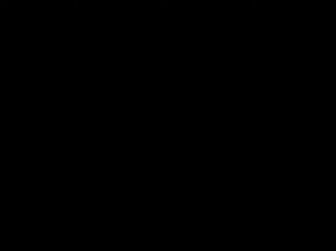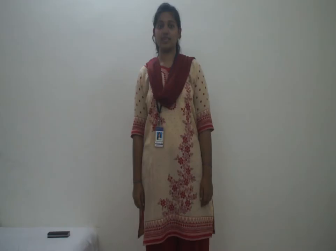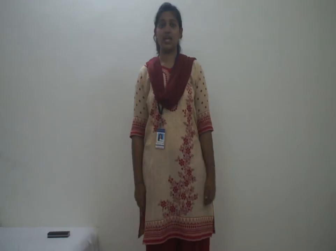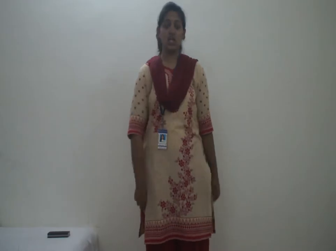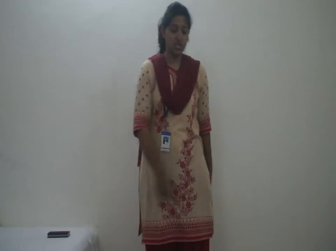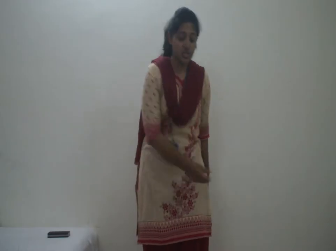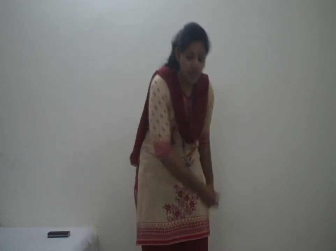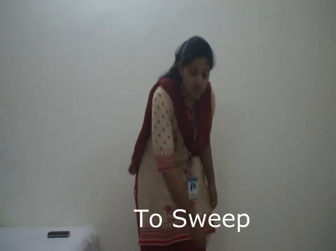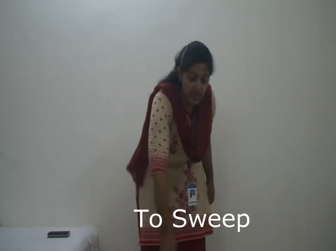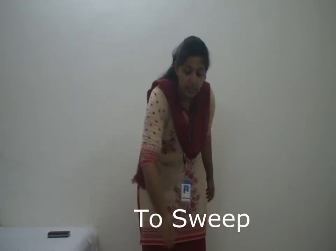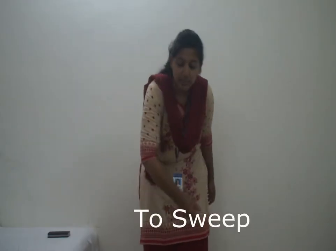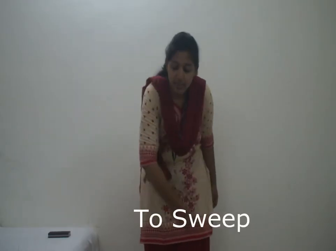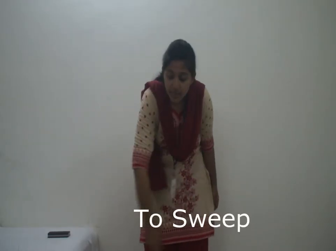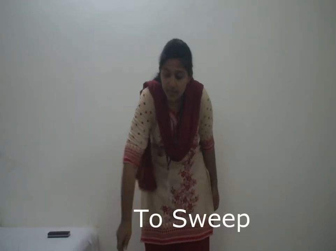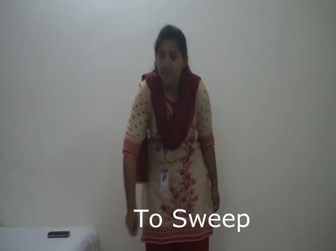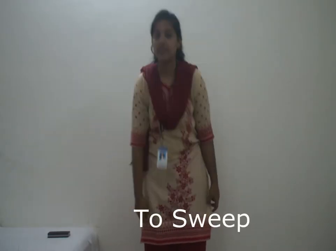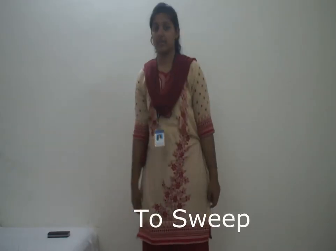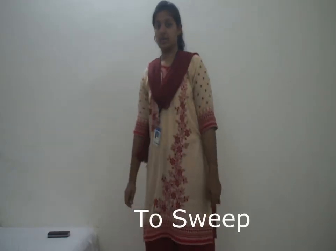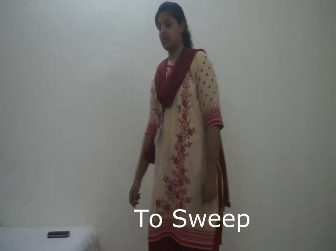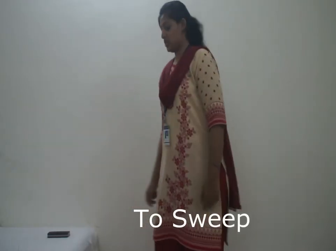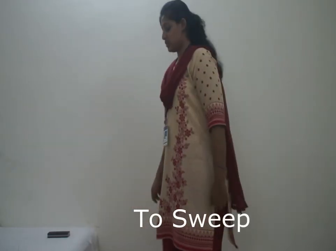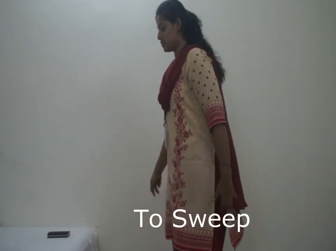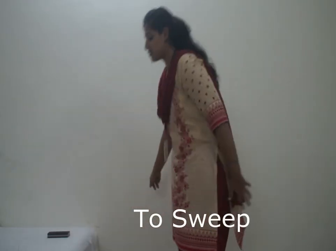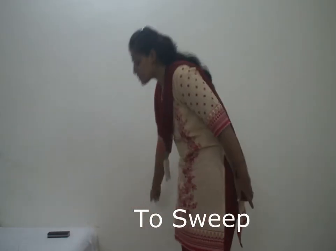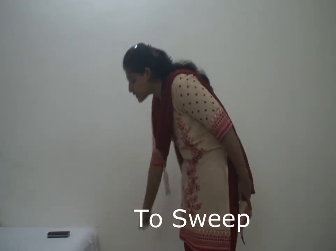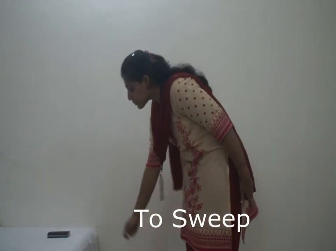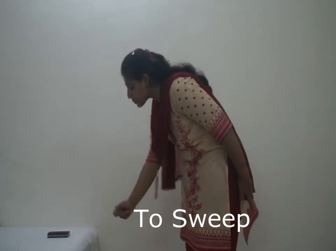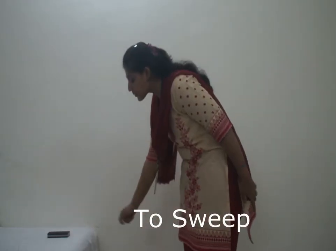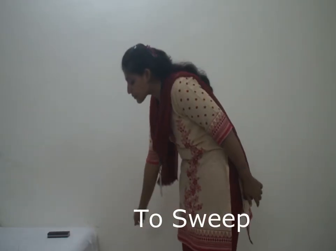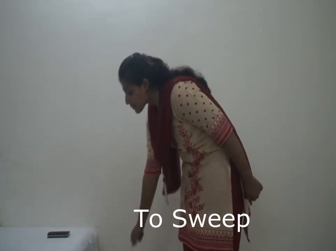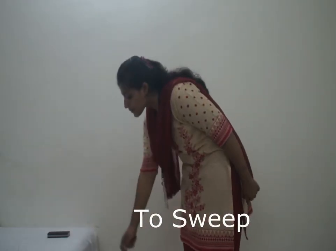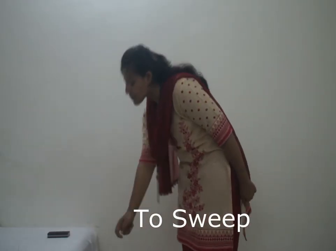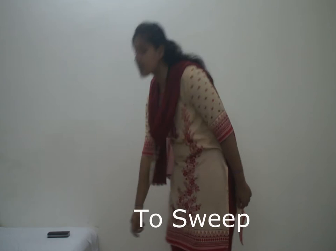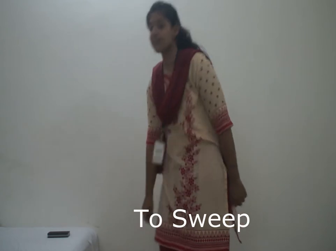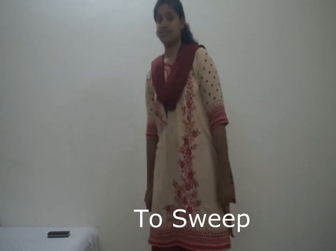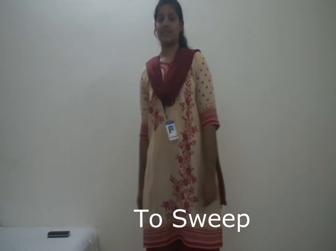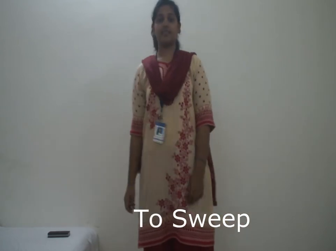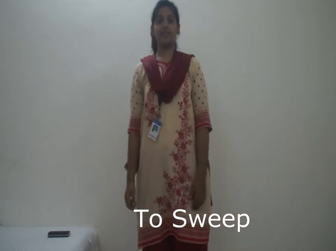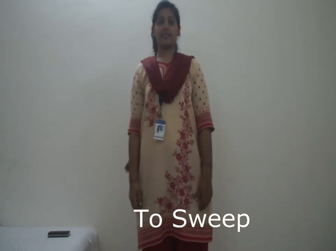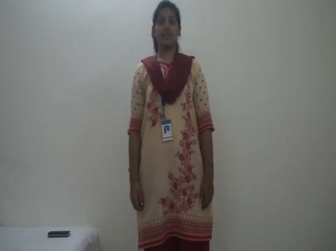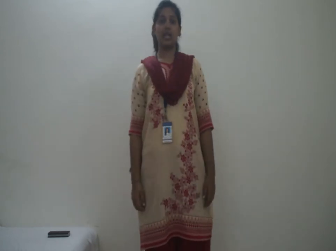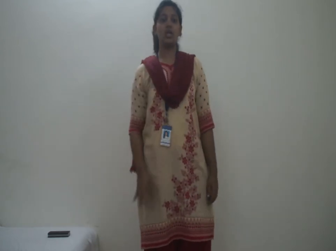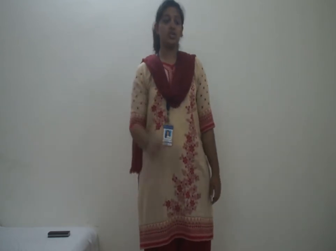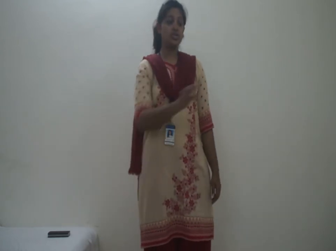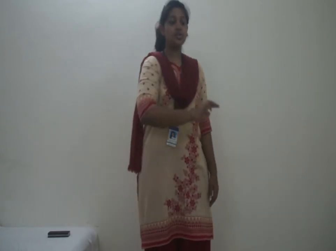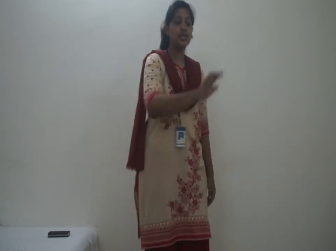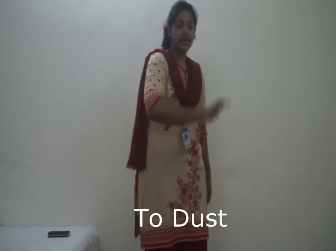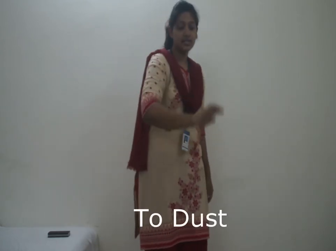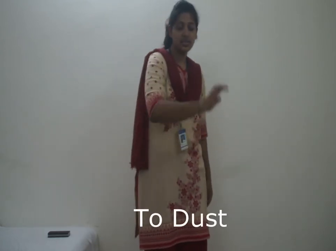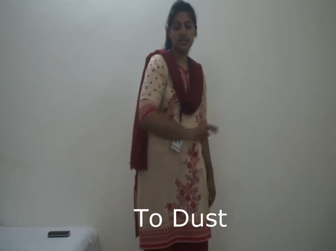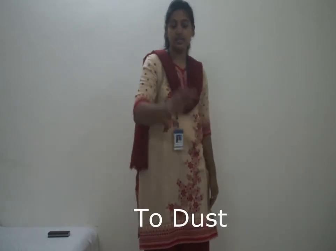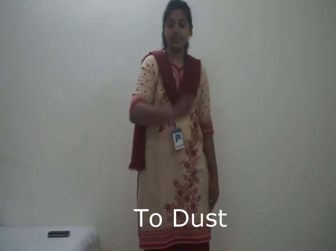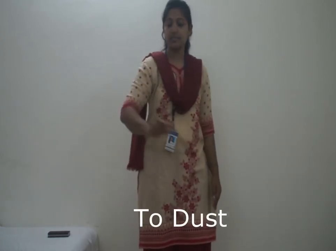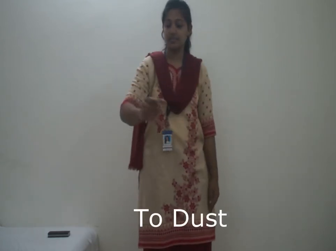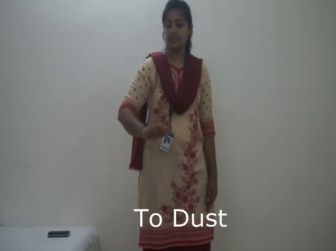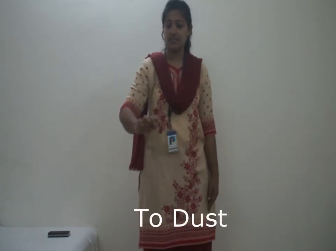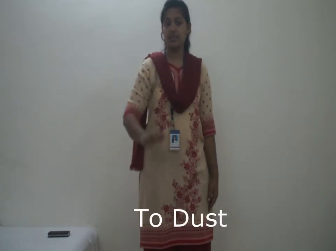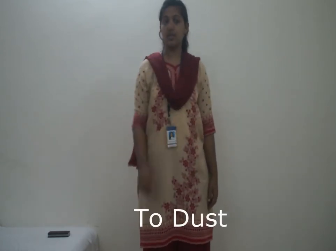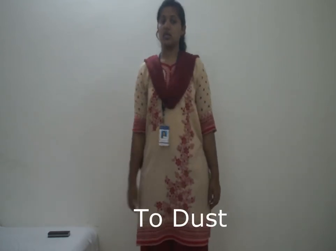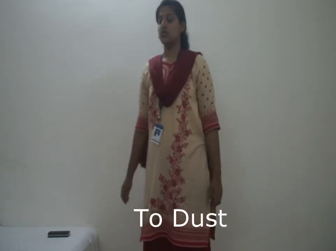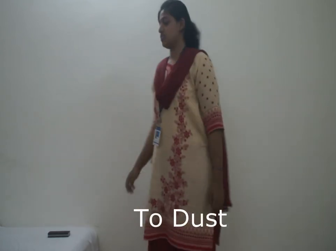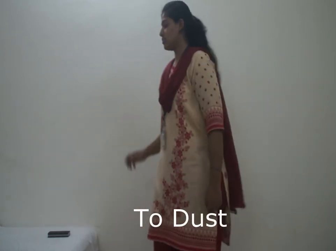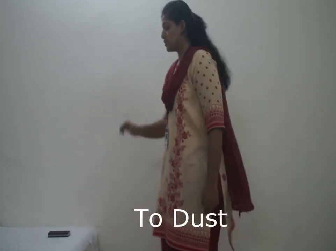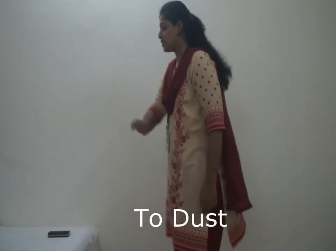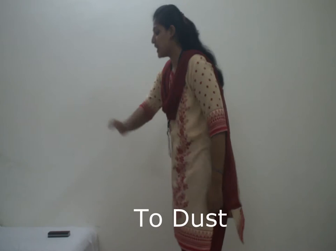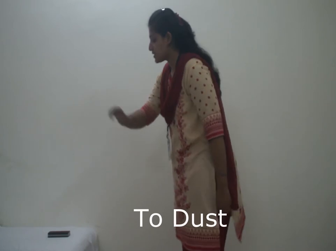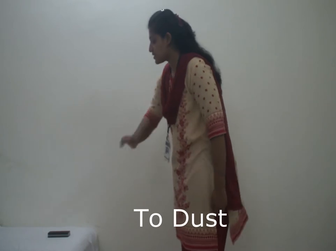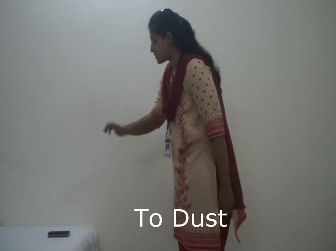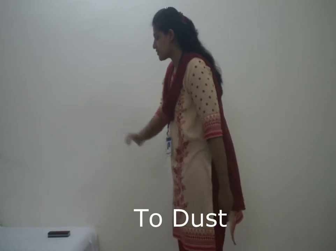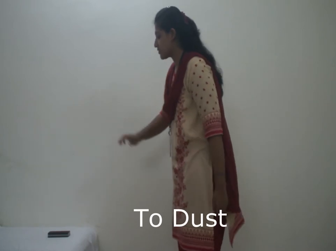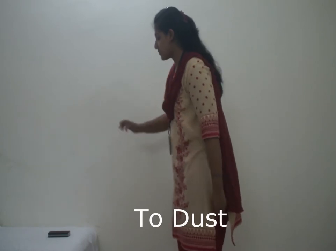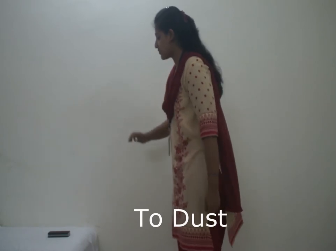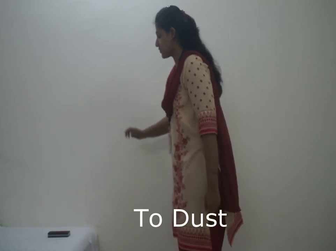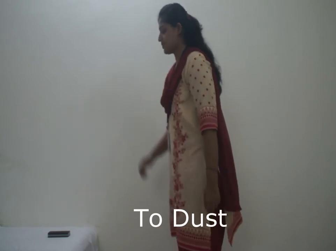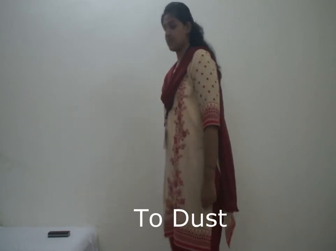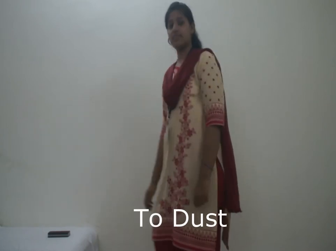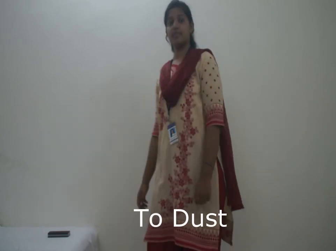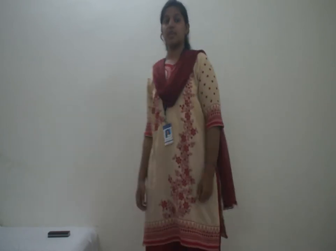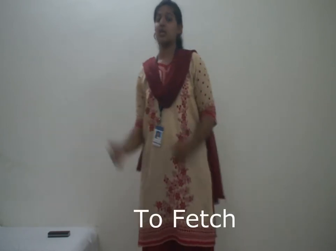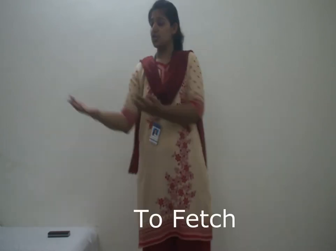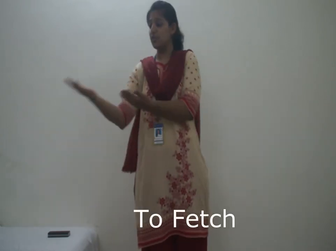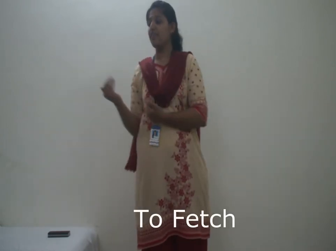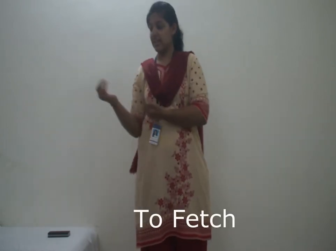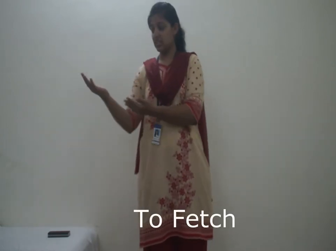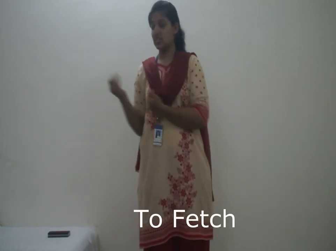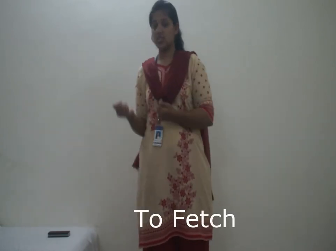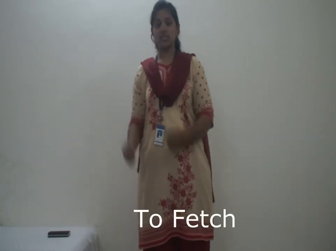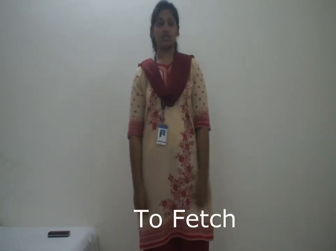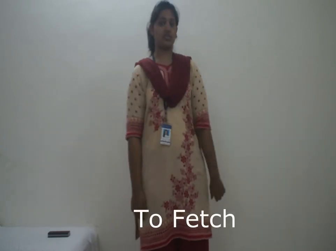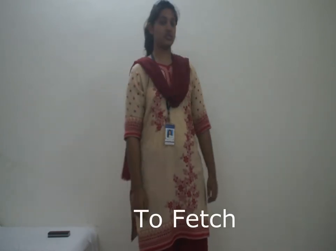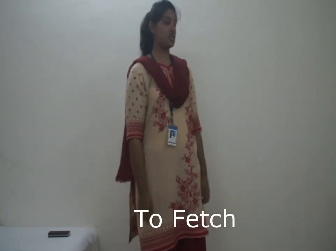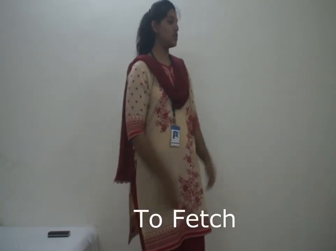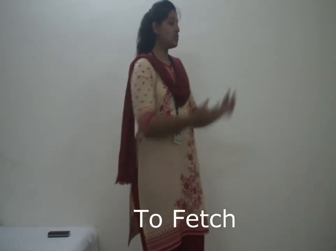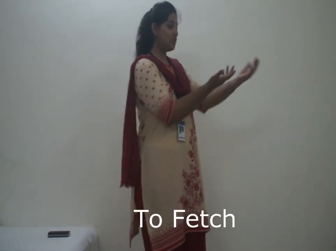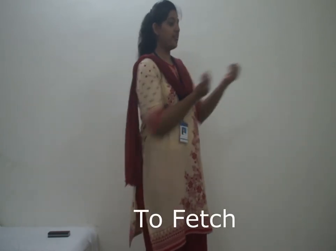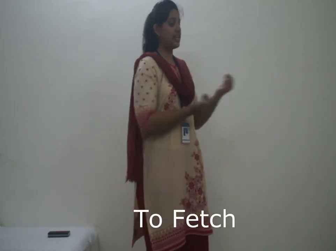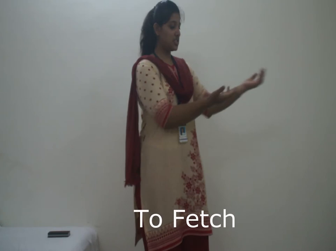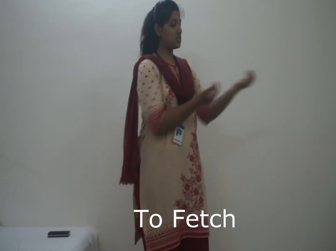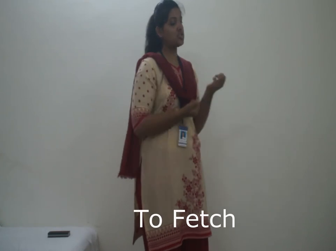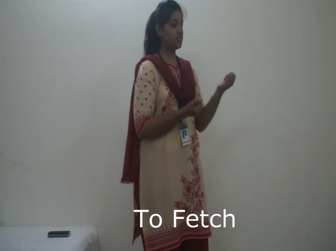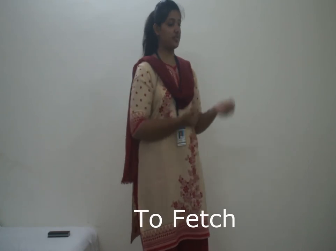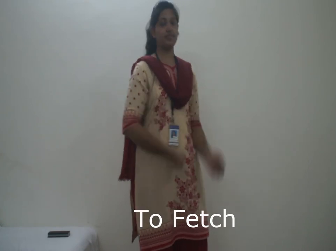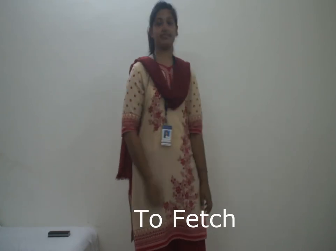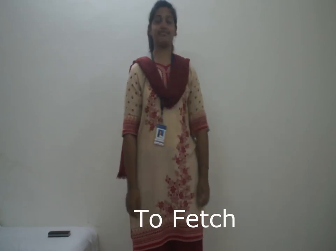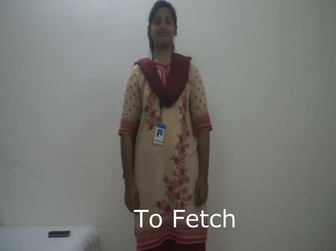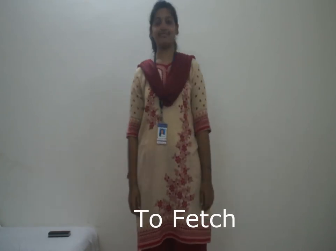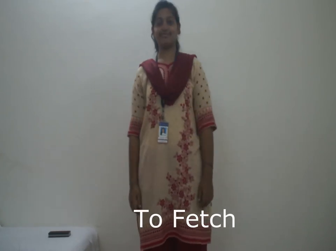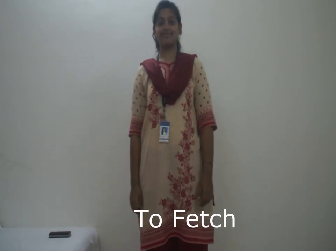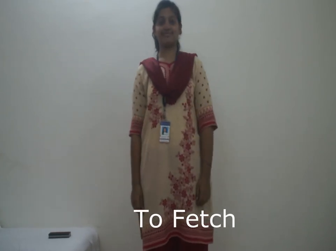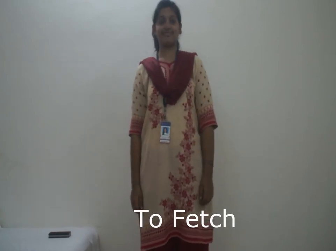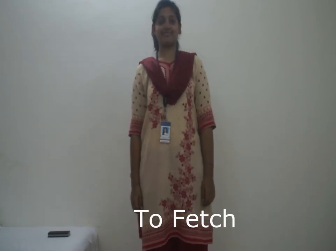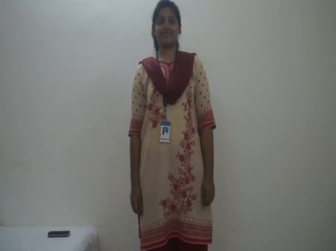to put to make to do to sew to cook to sweep to dust to swab to fetch